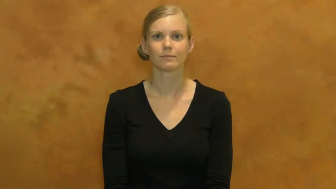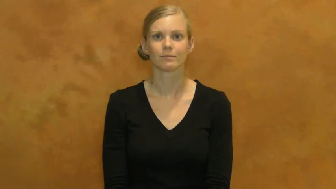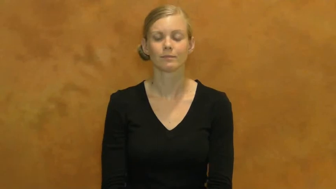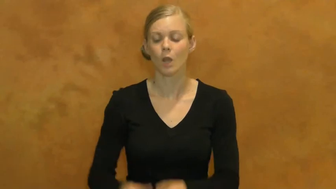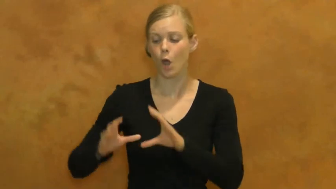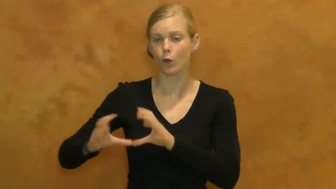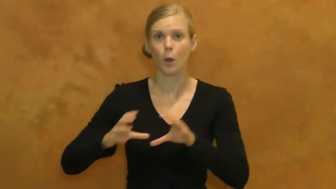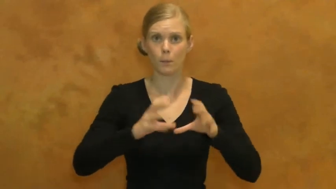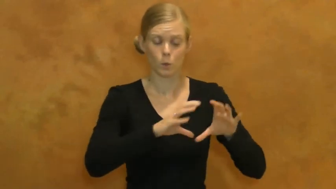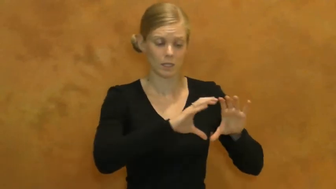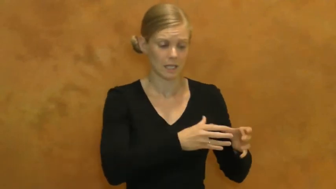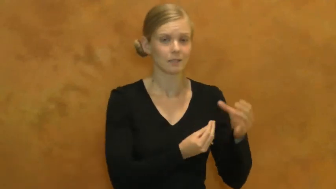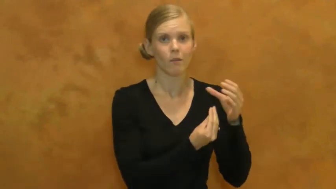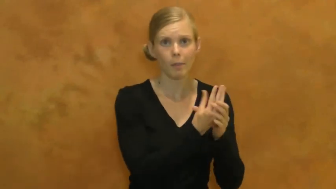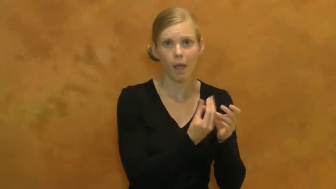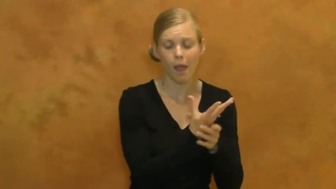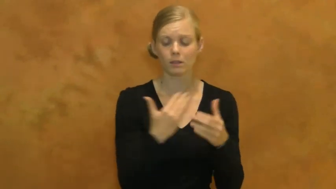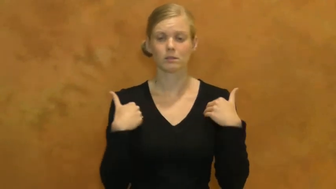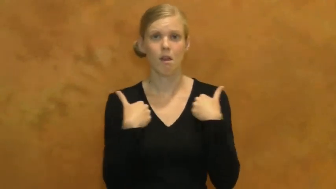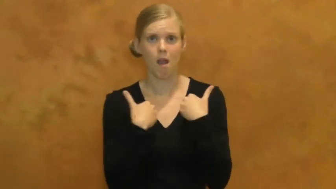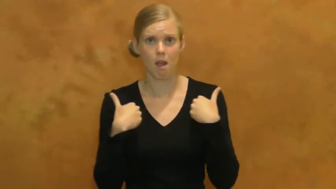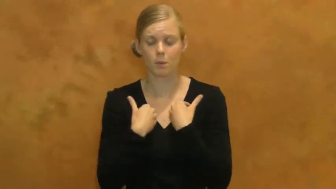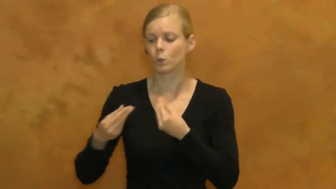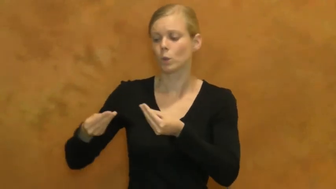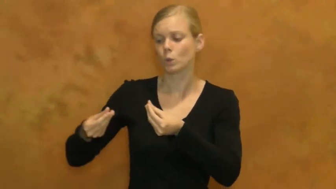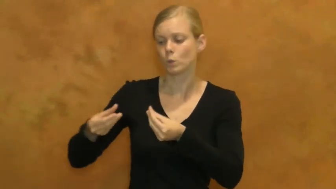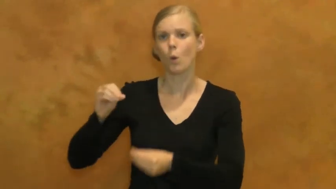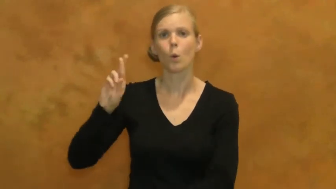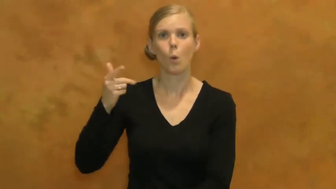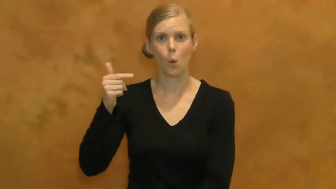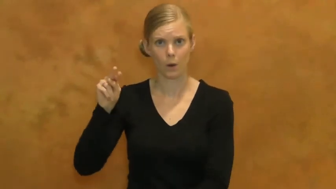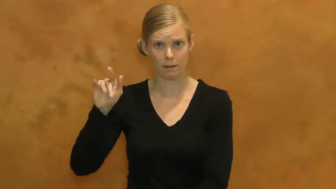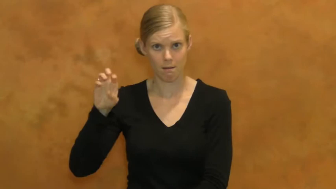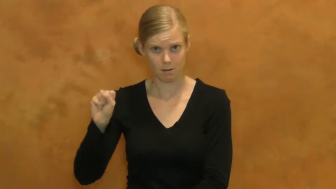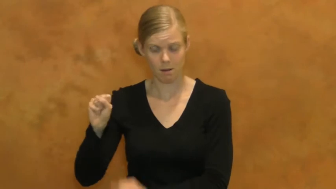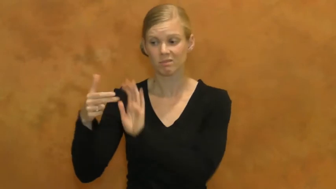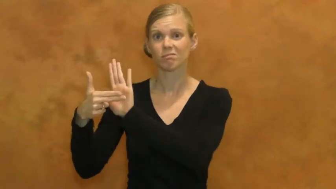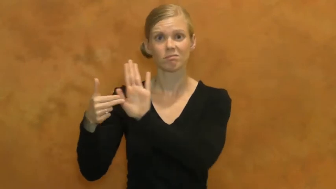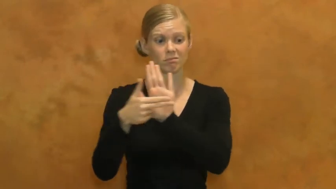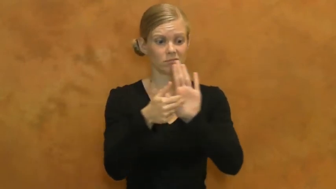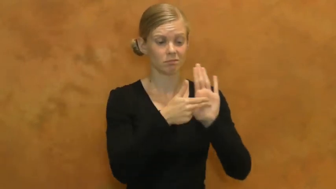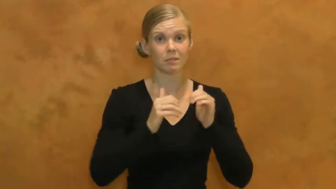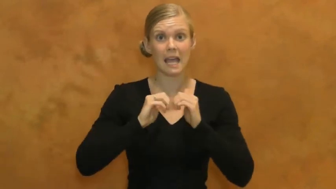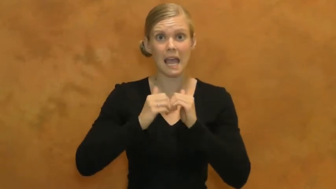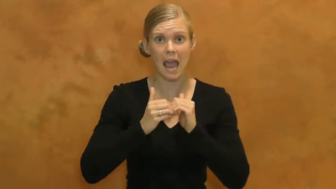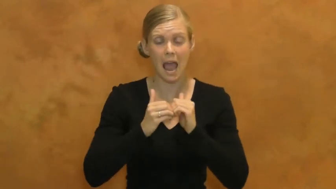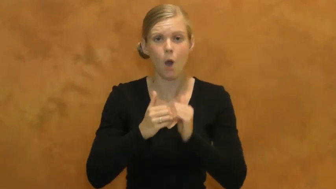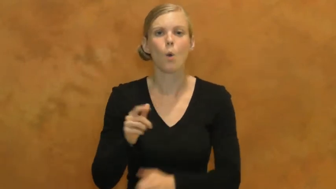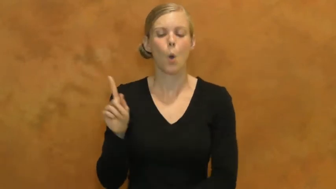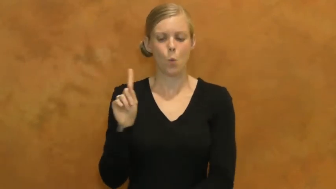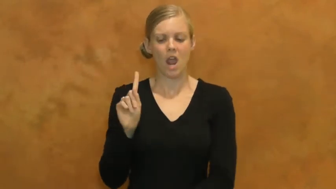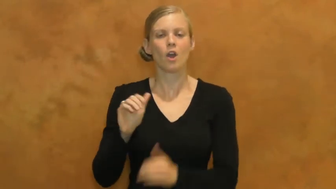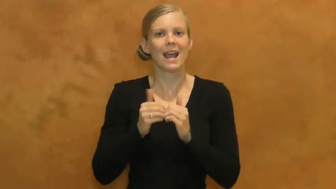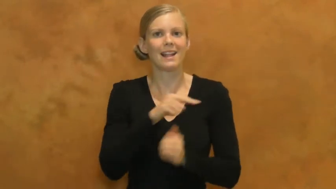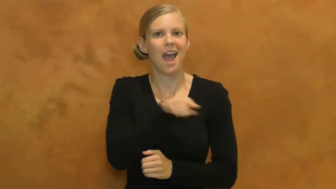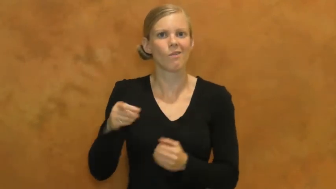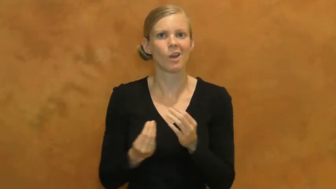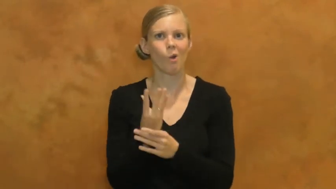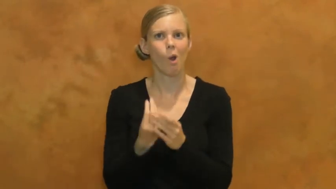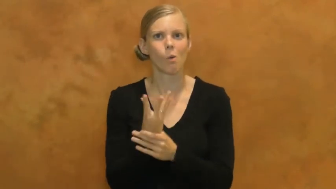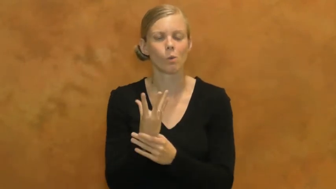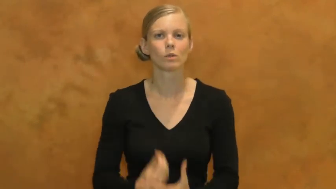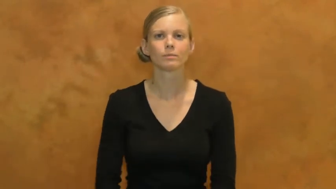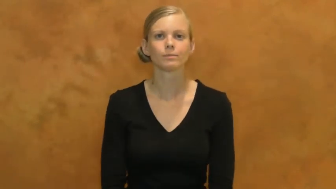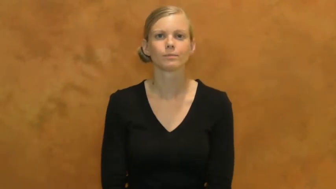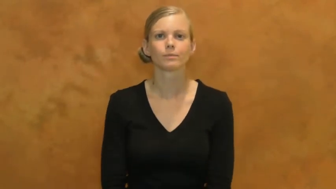biome